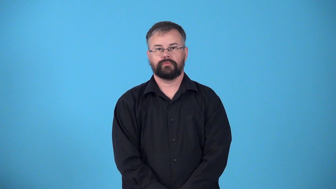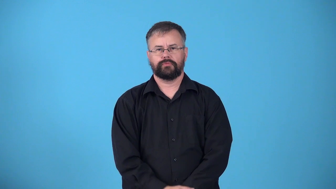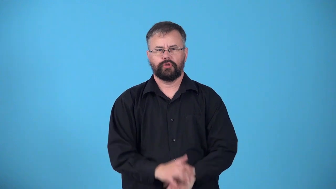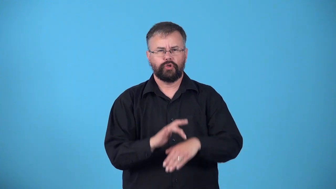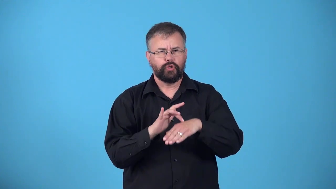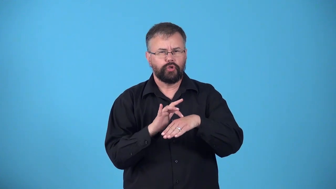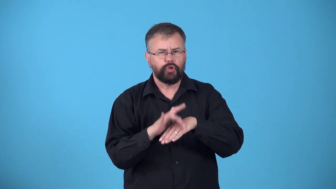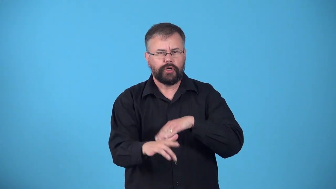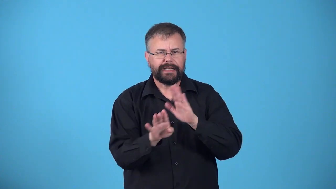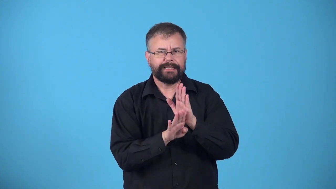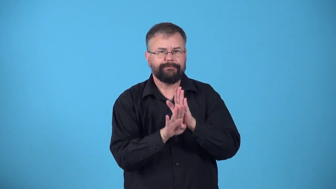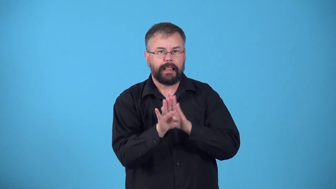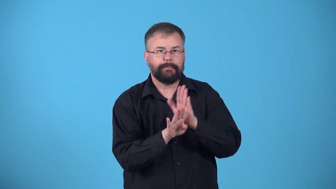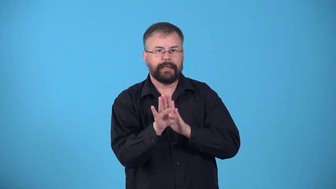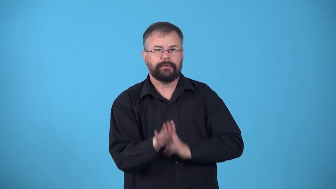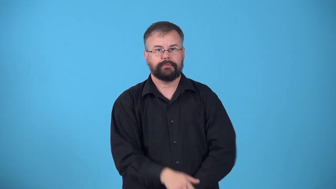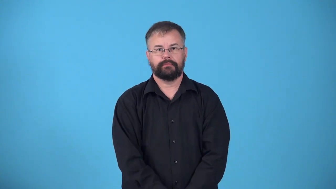infancy-early stage